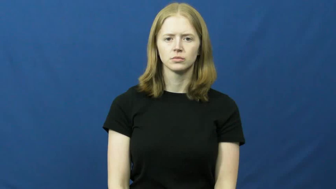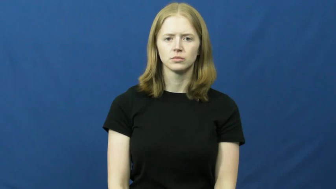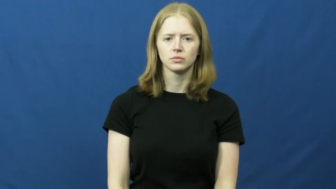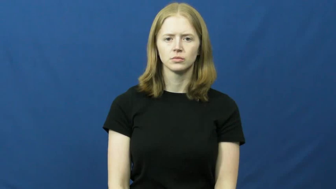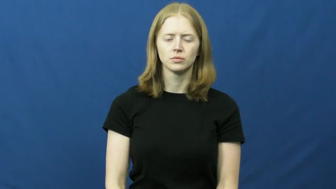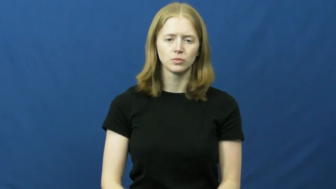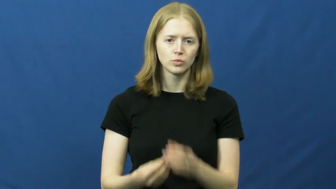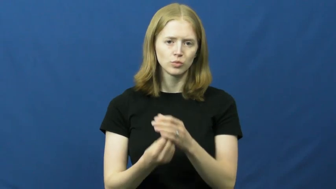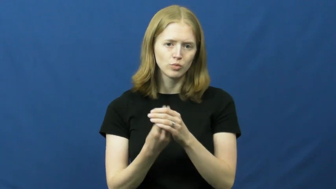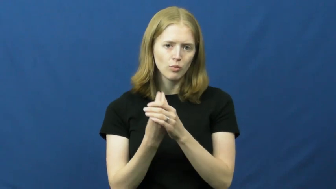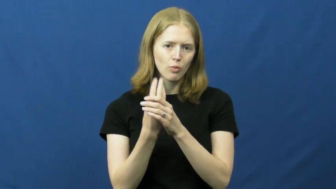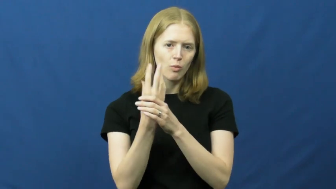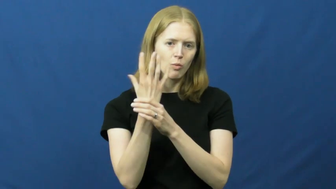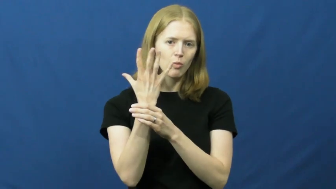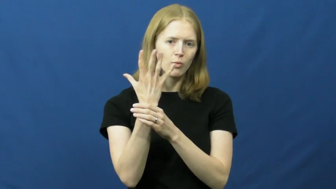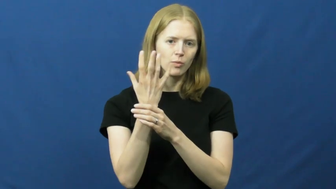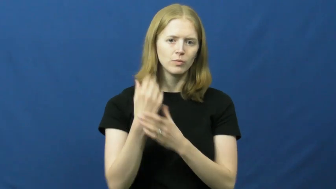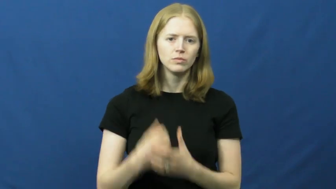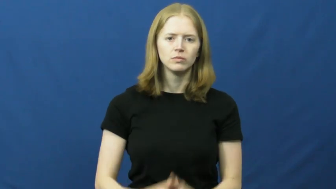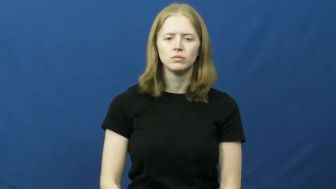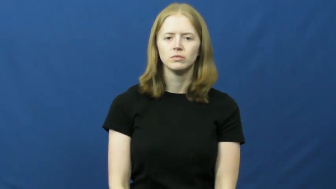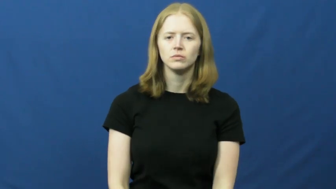propagate